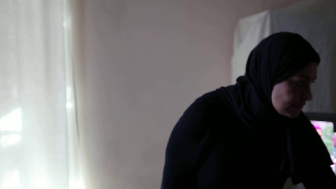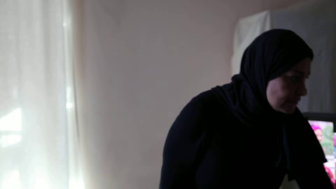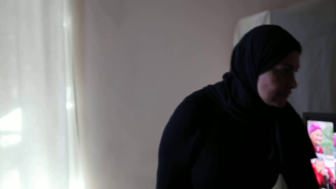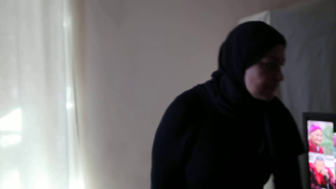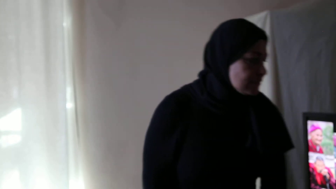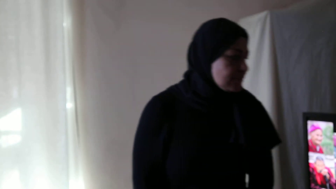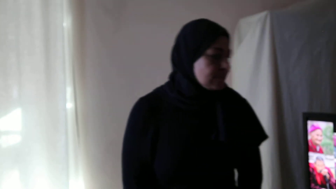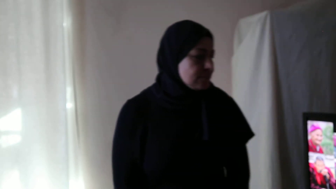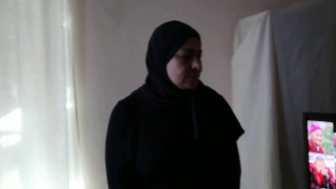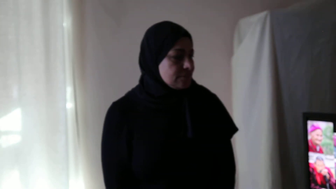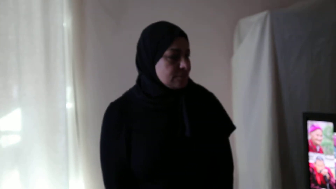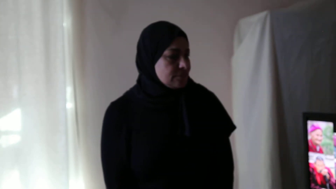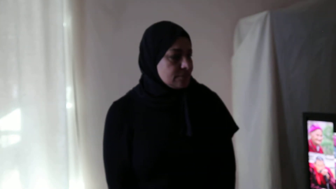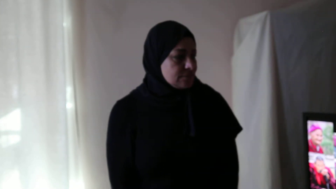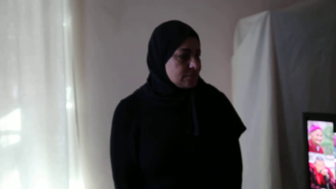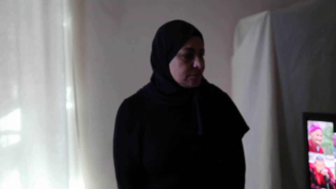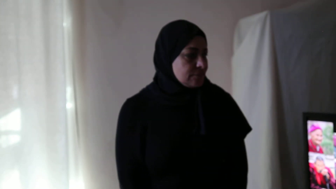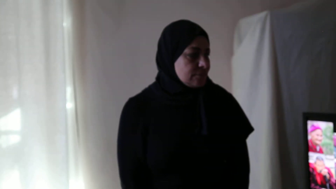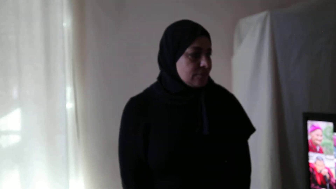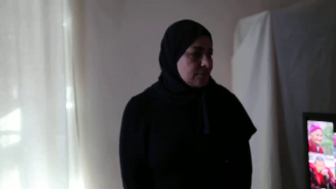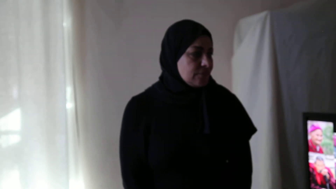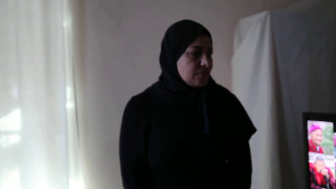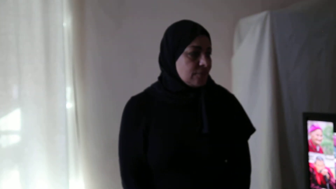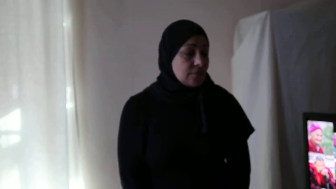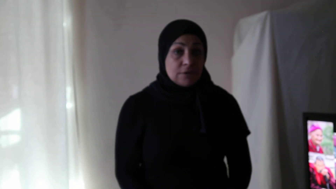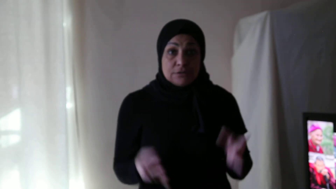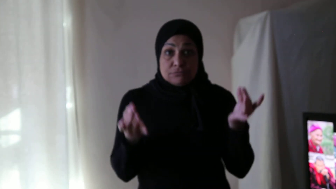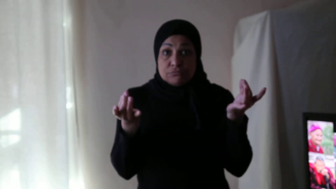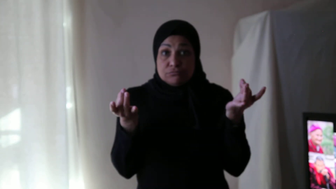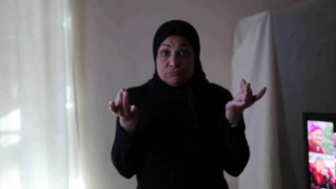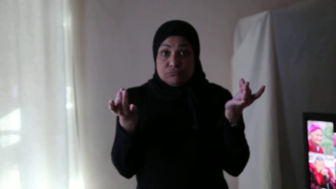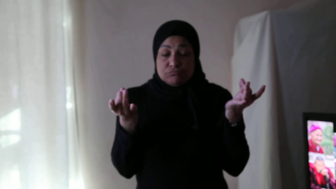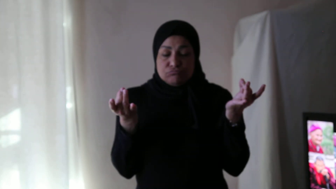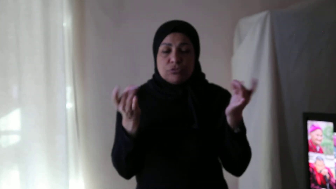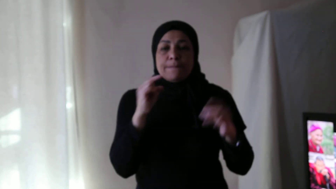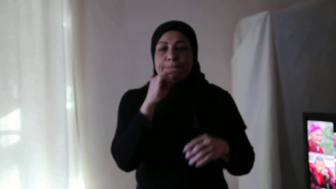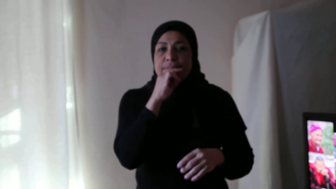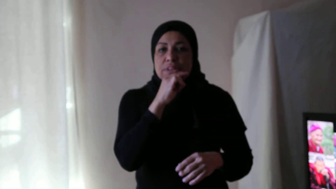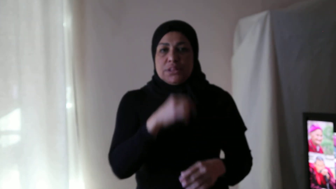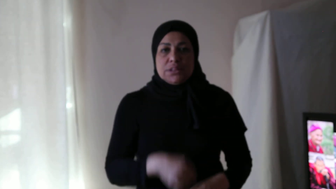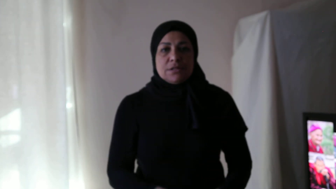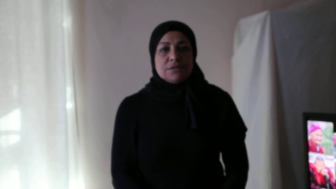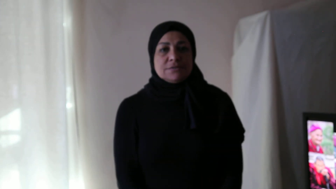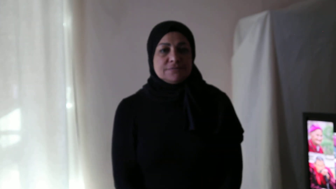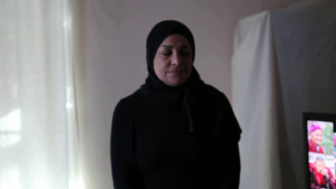nunbuddhist